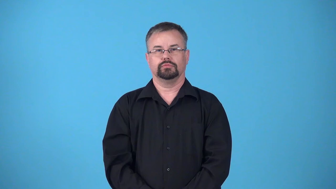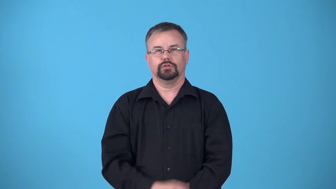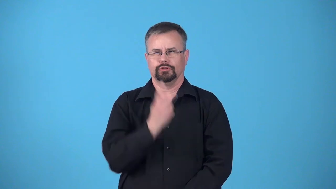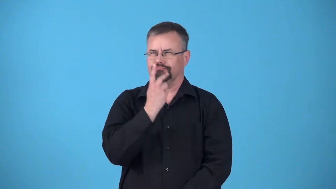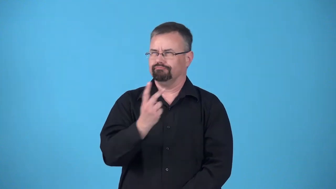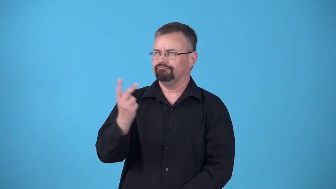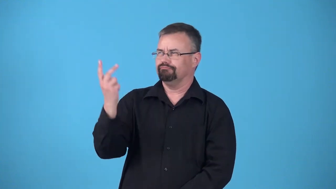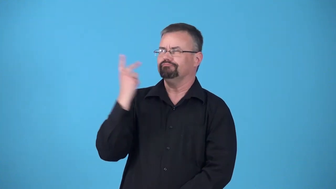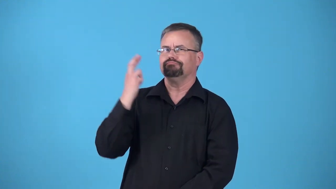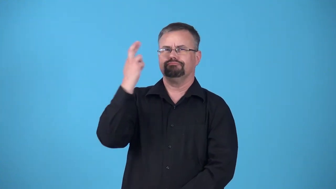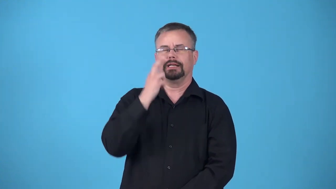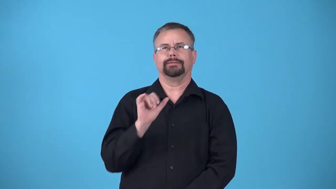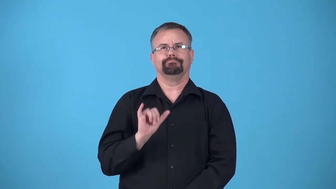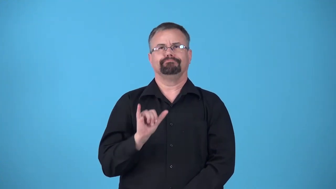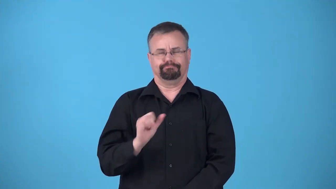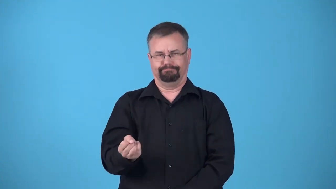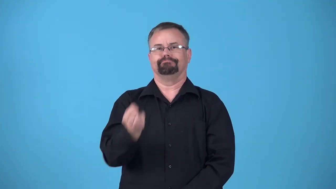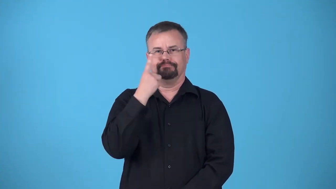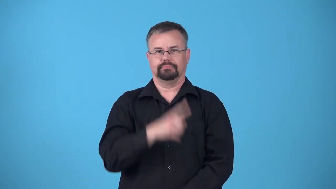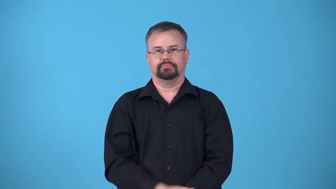hindsight is twenty twenty